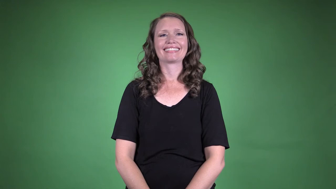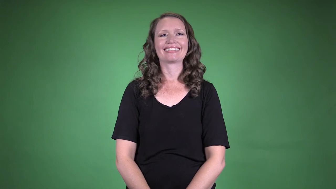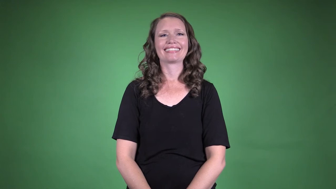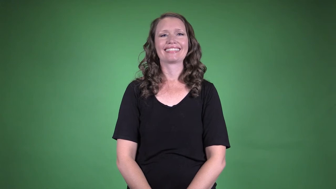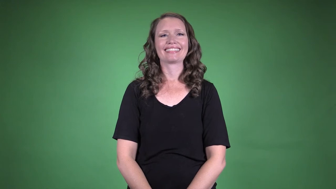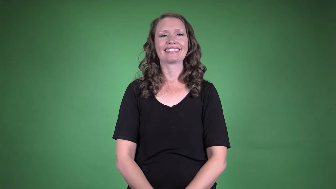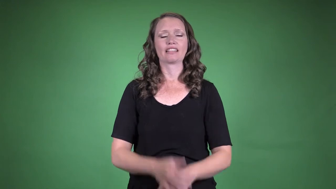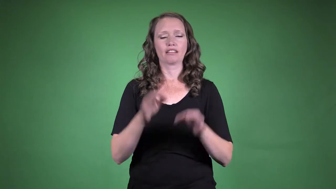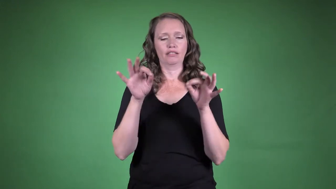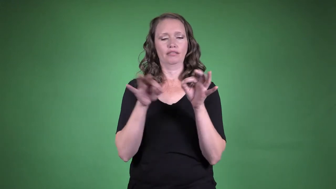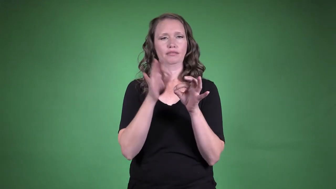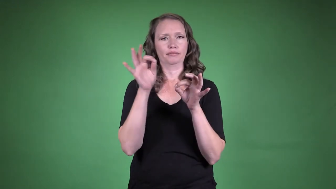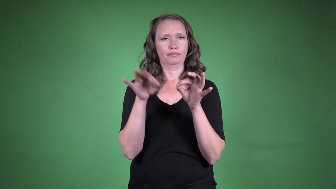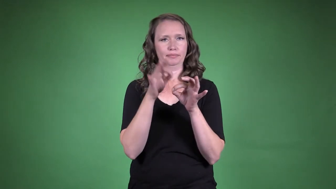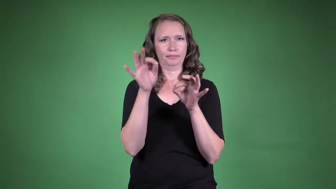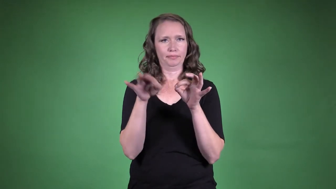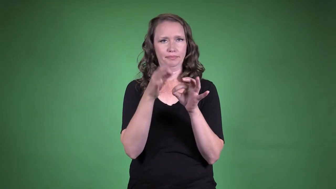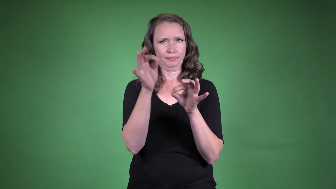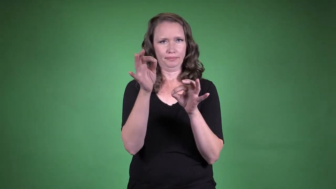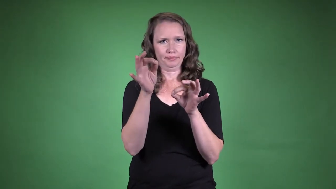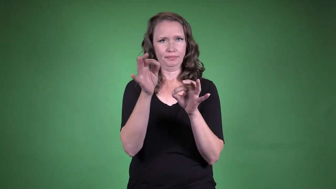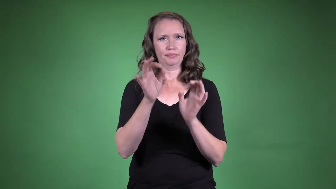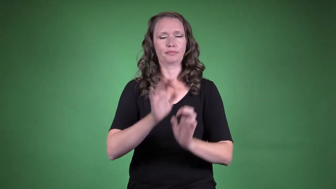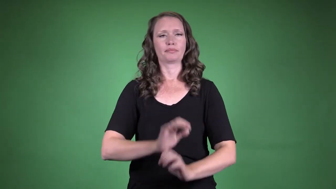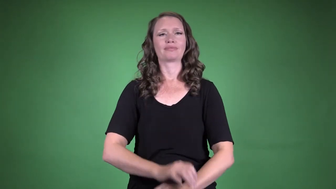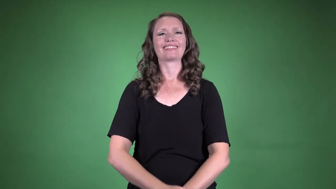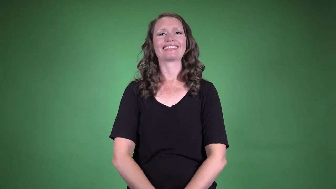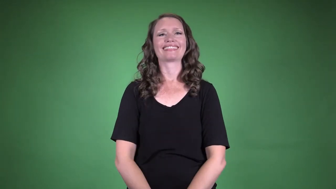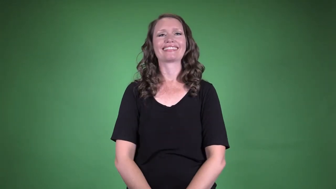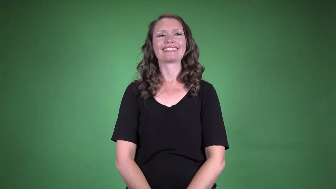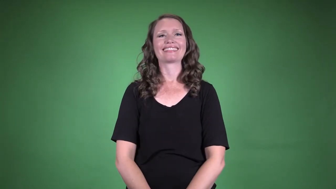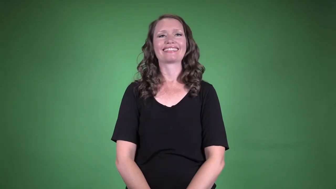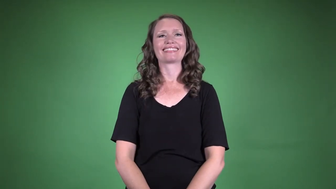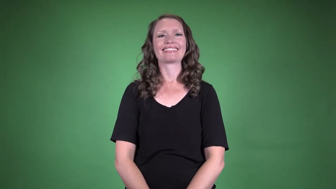sewing